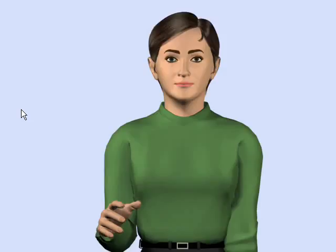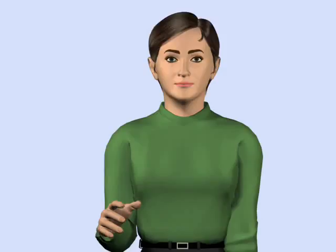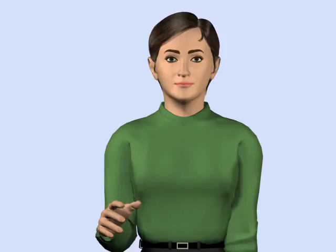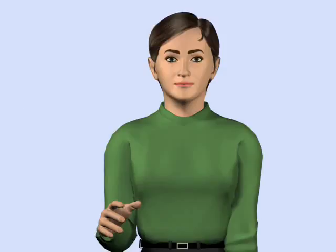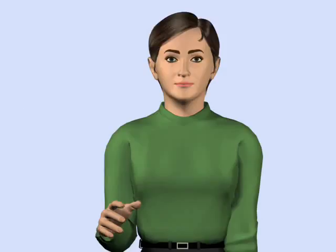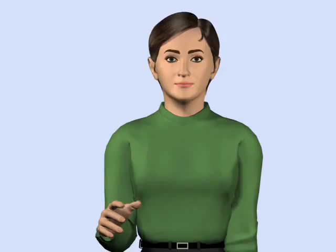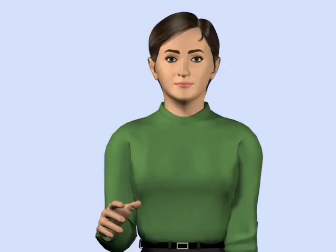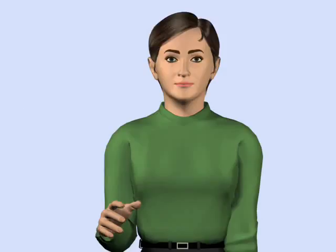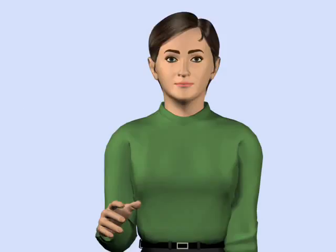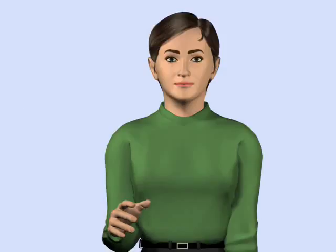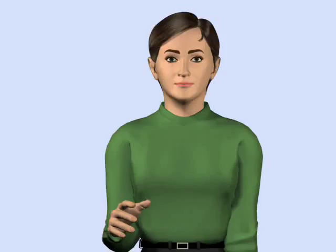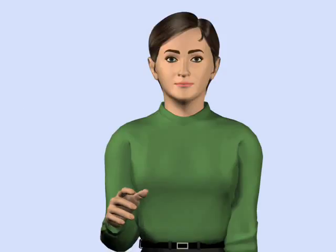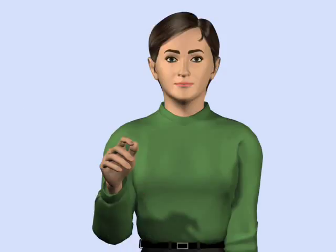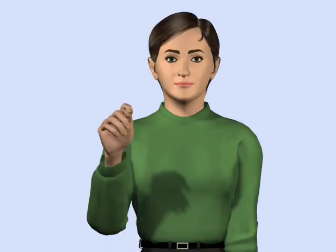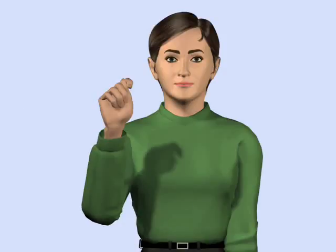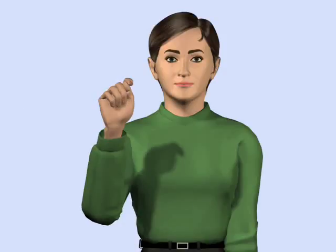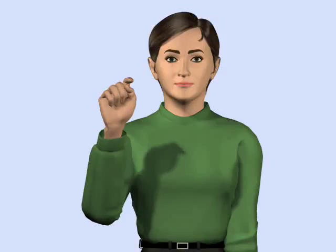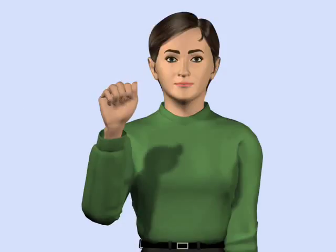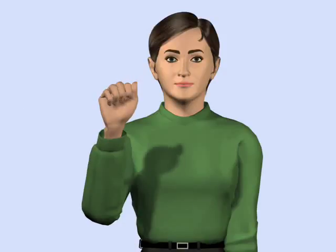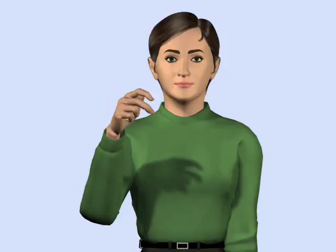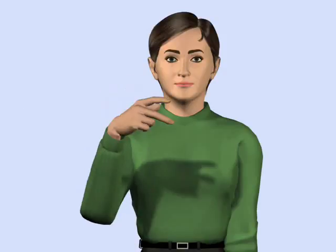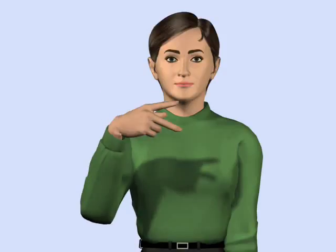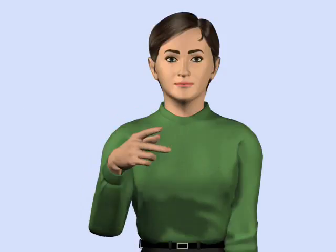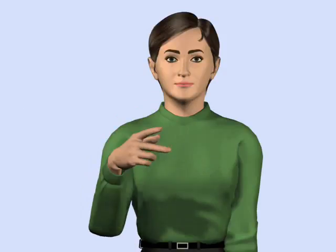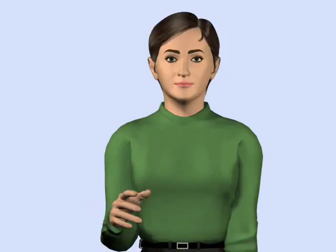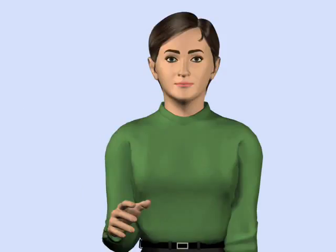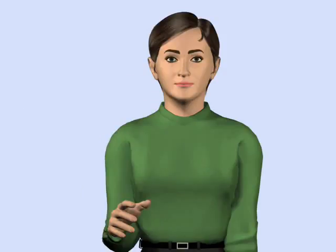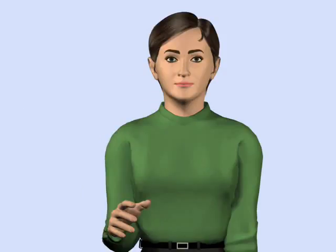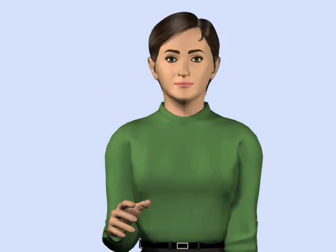tap-water